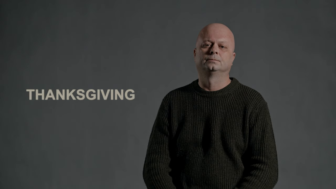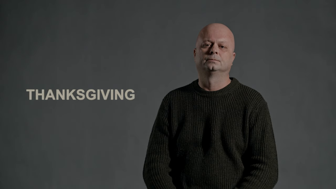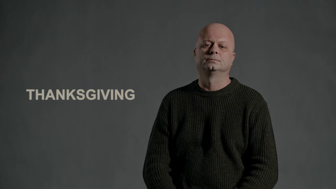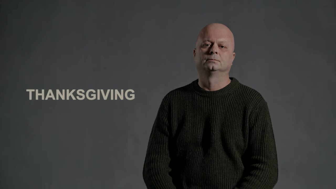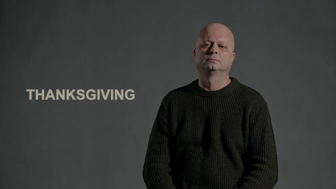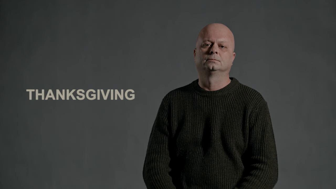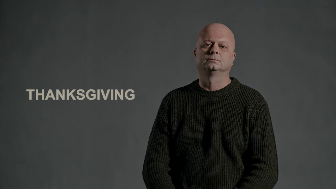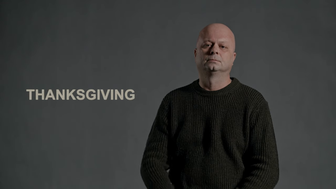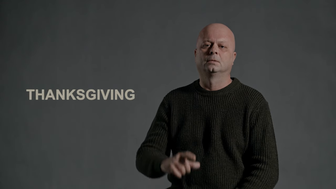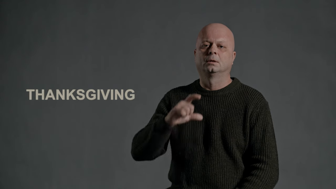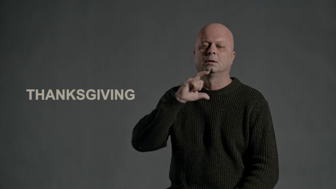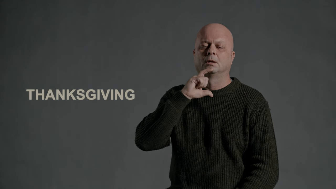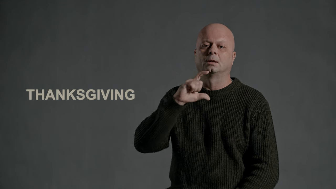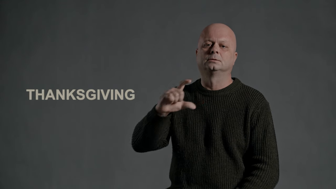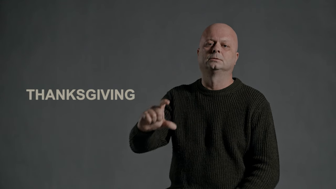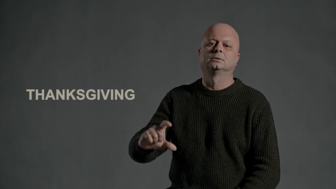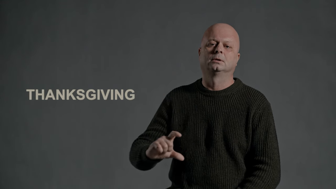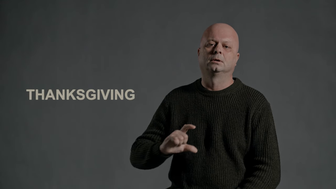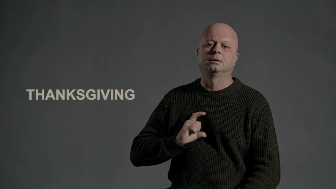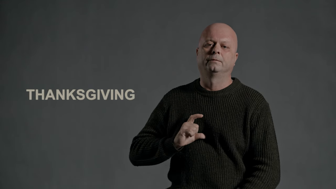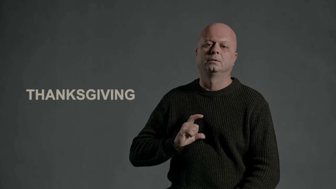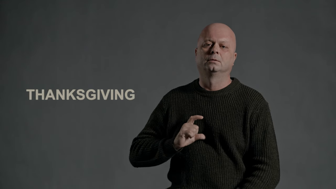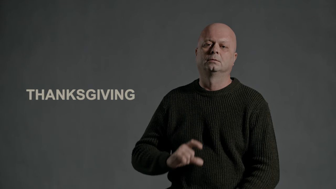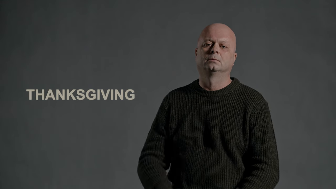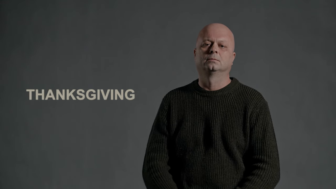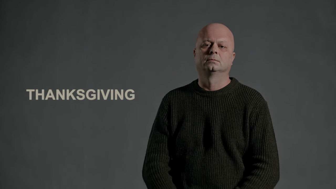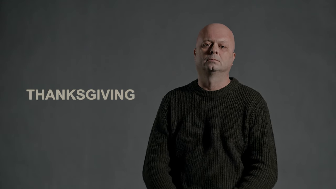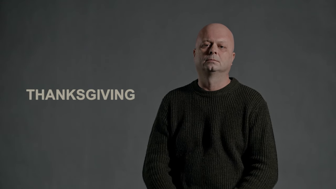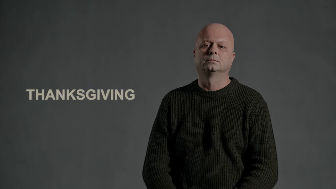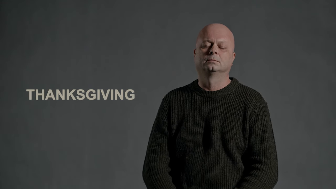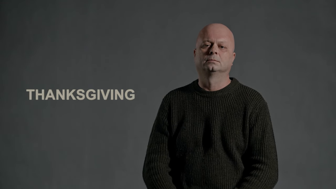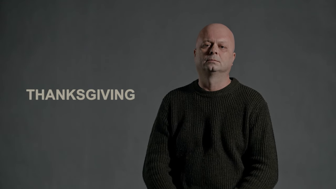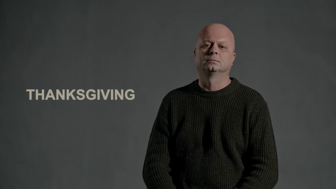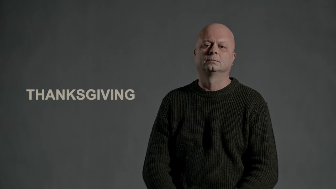Thanksgiving